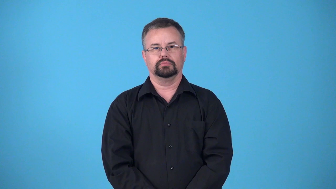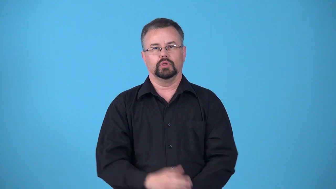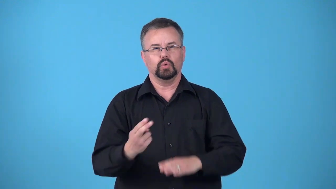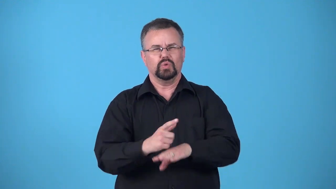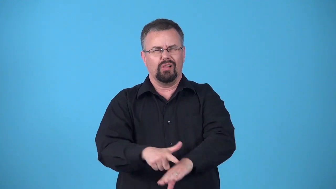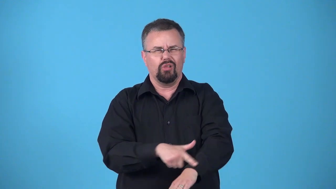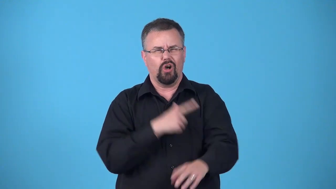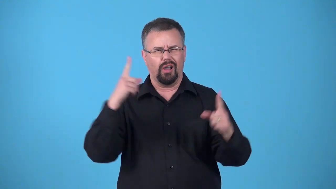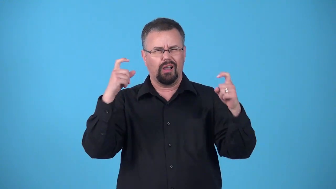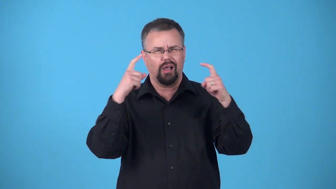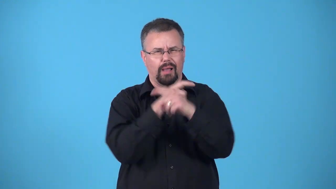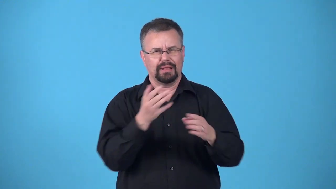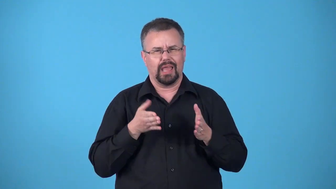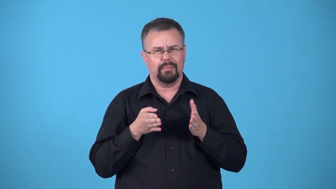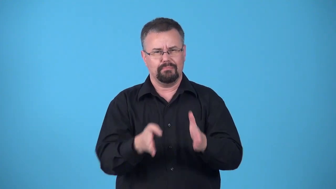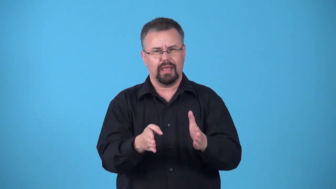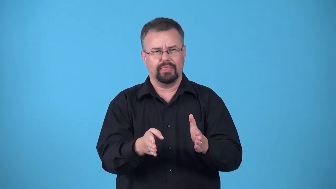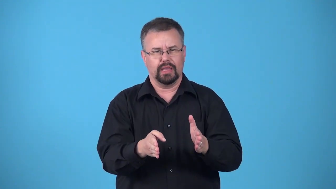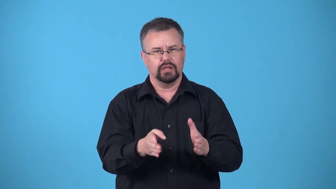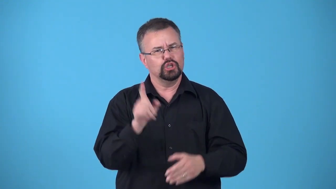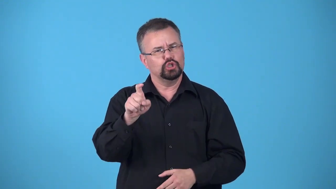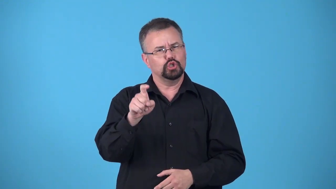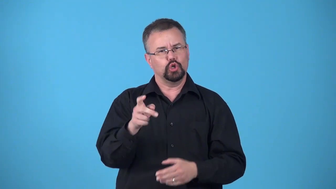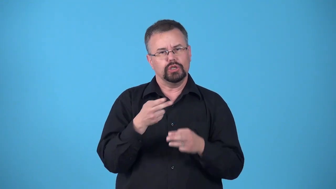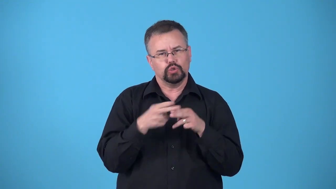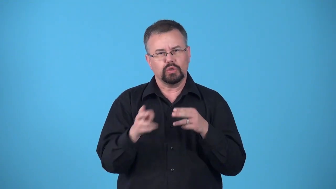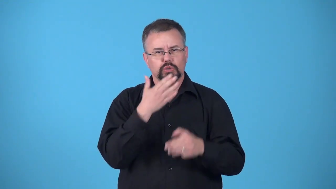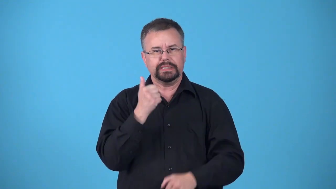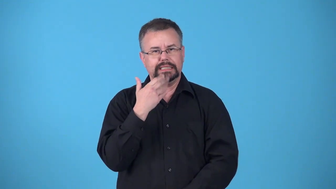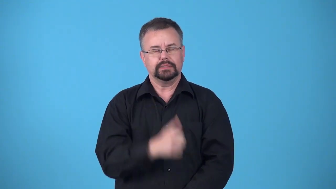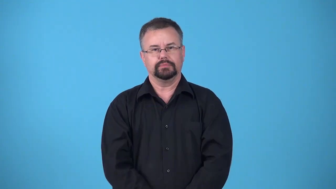go round the houses